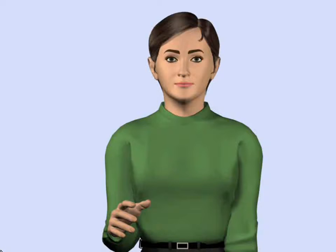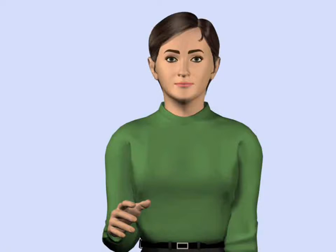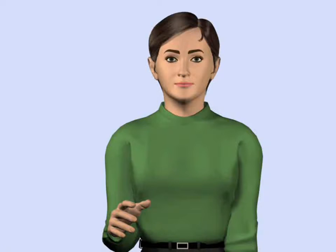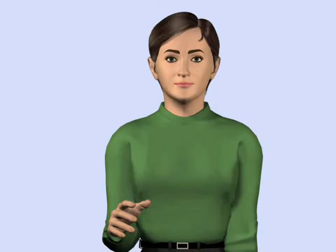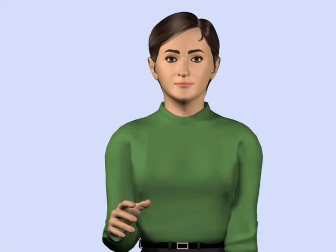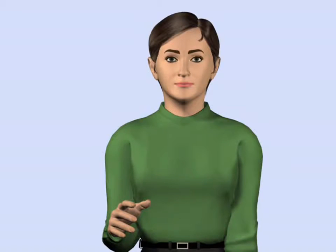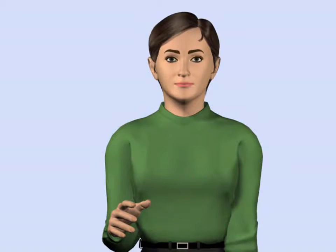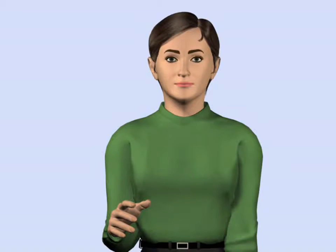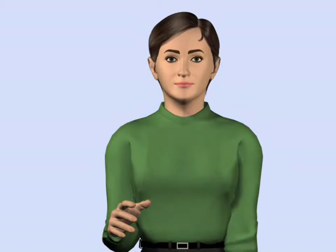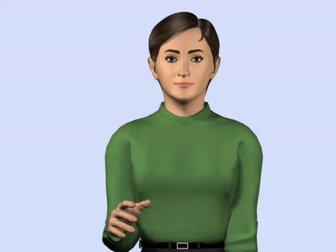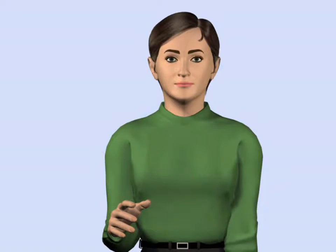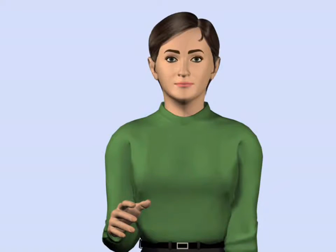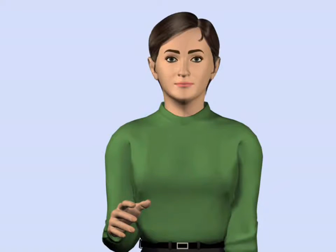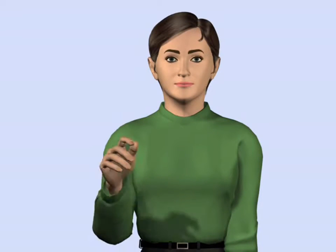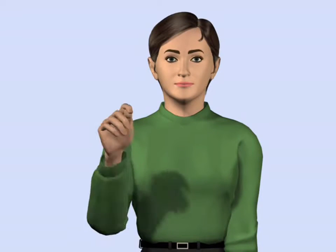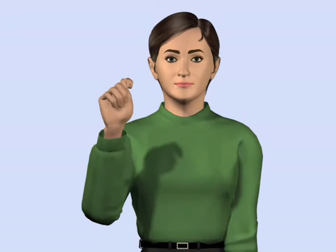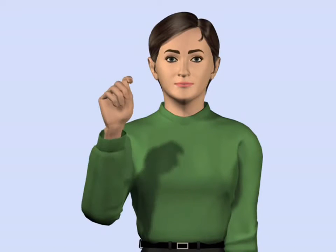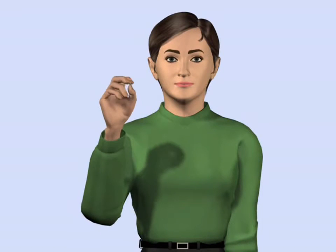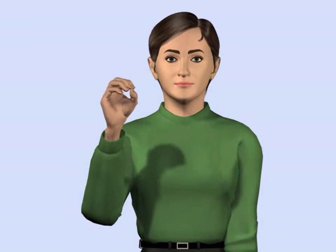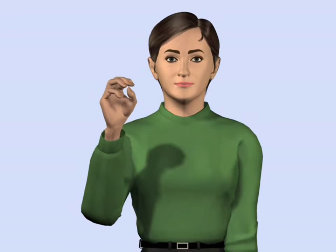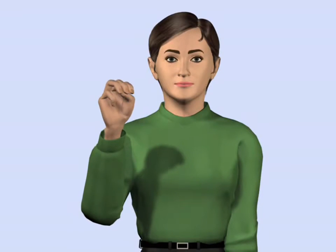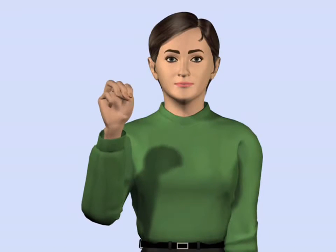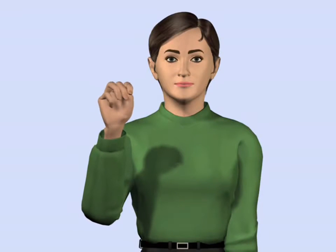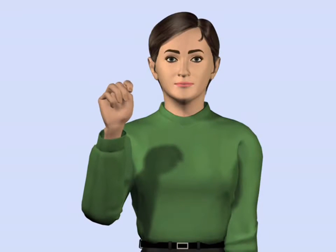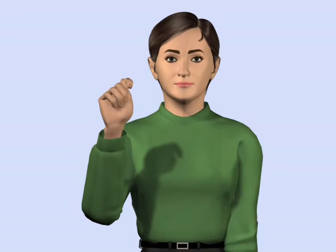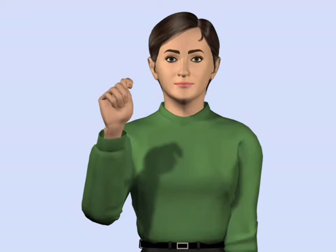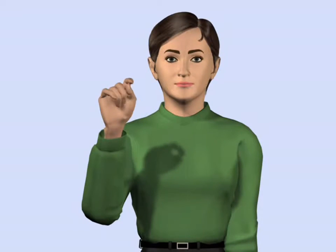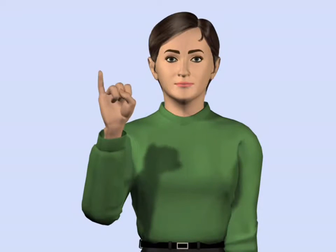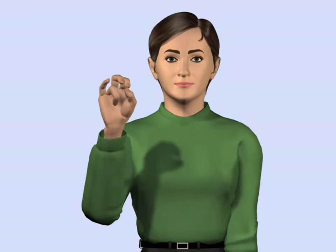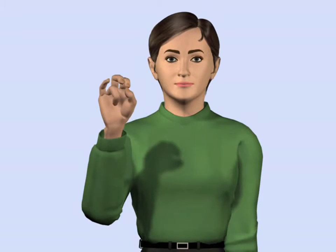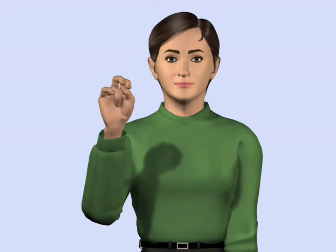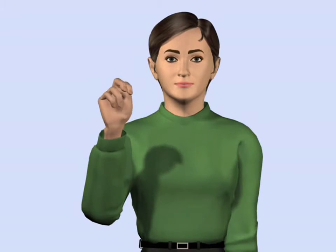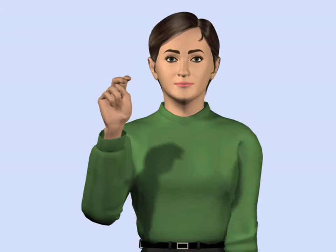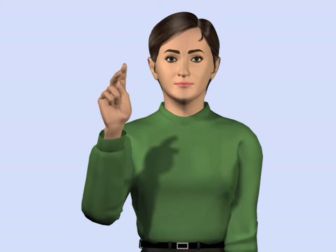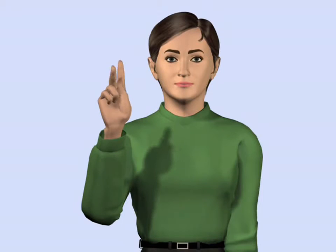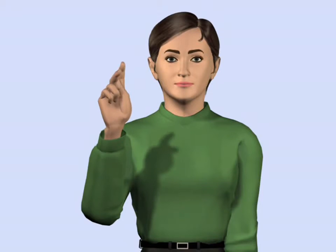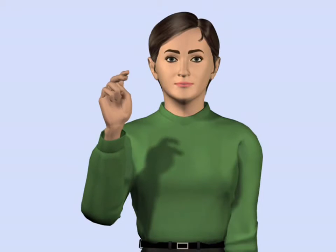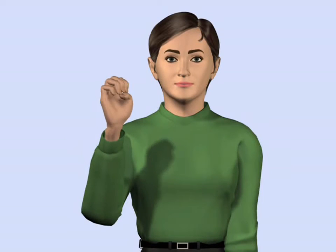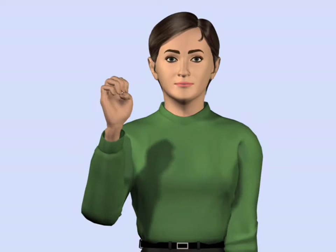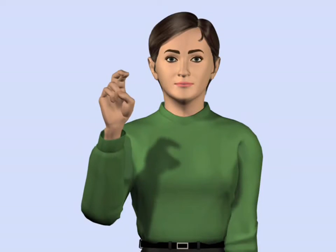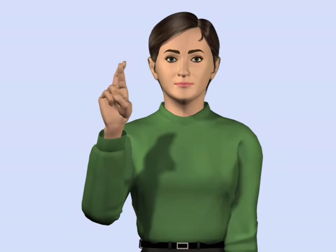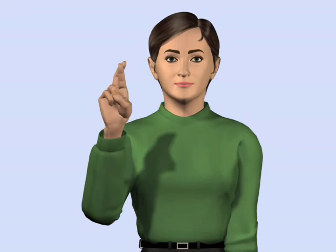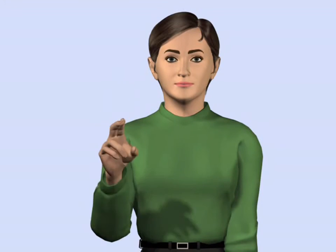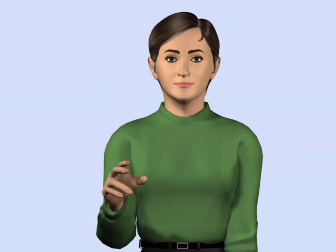Tom Tinker